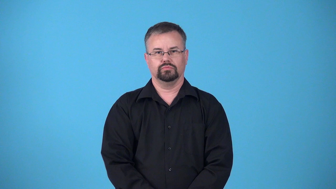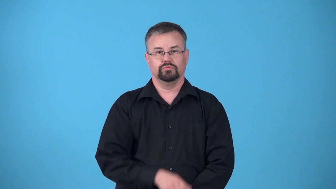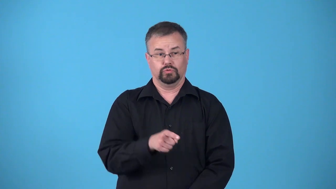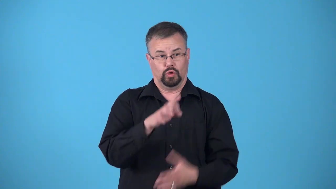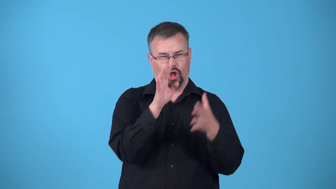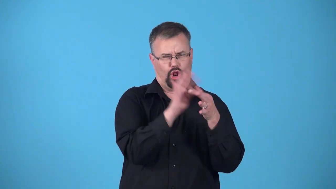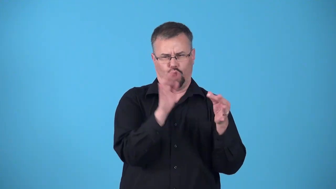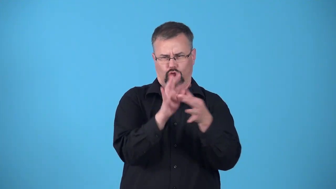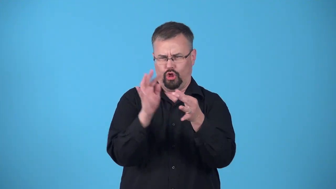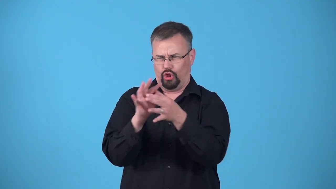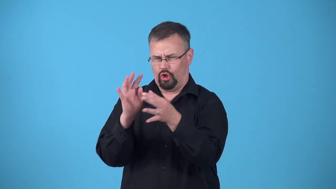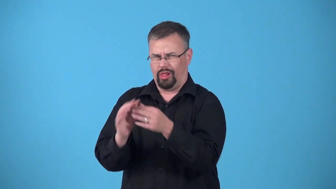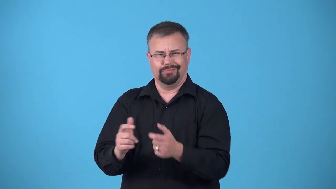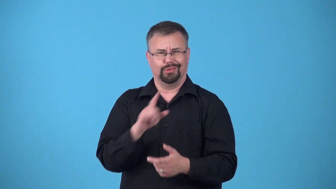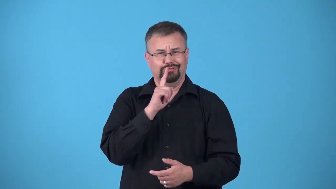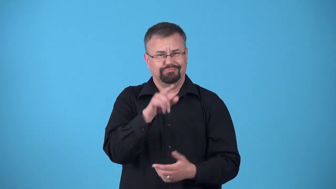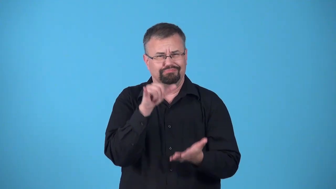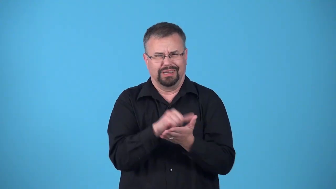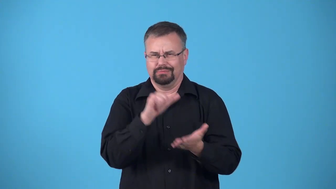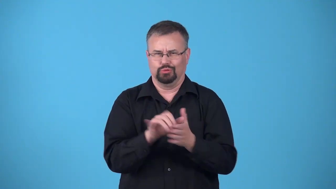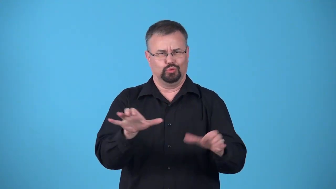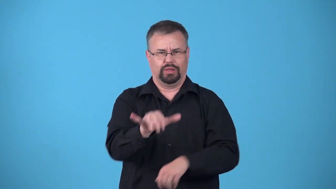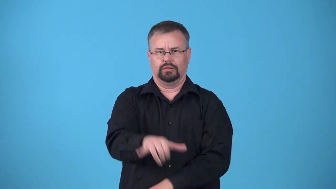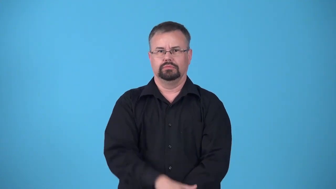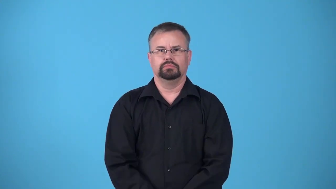his mouth is writing checks his body can't cash